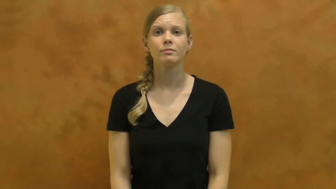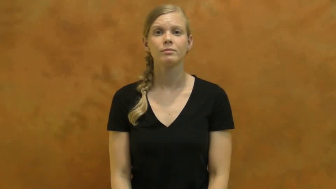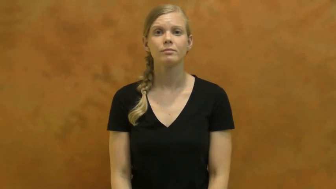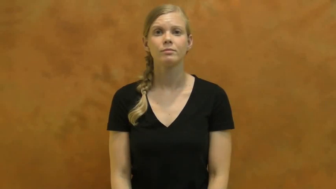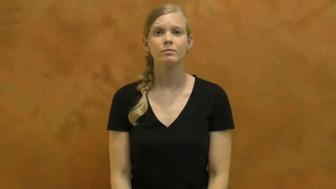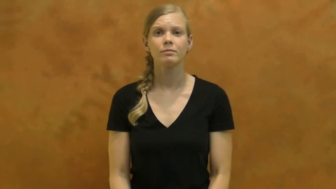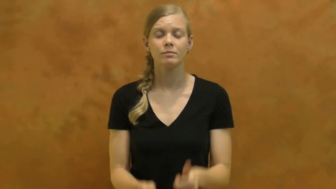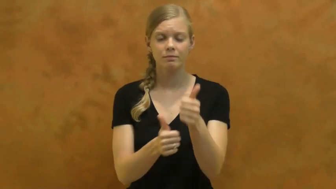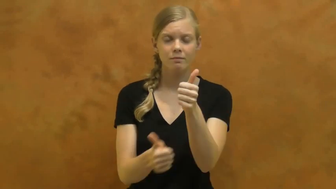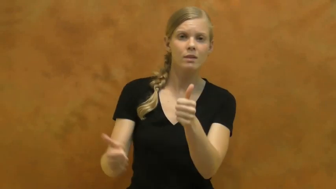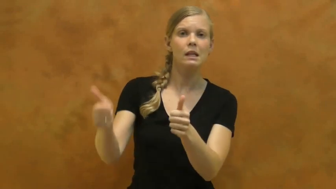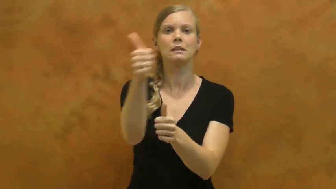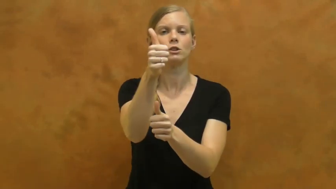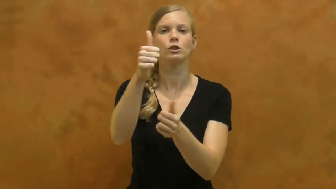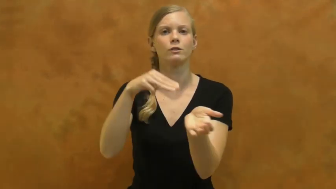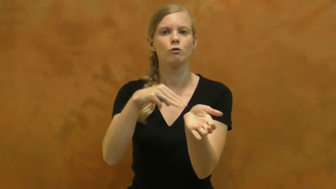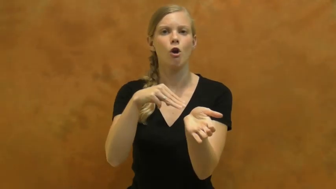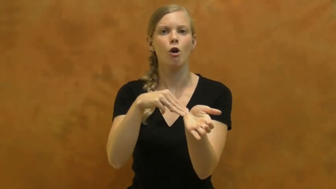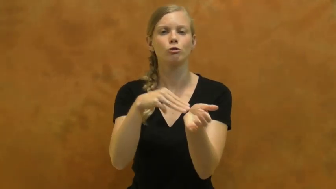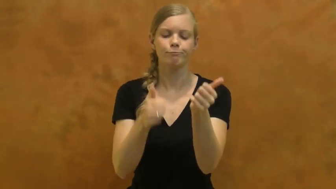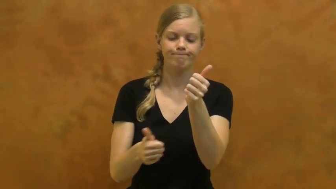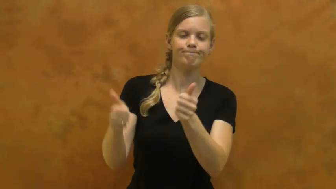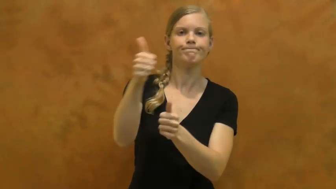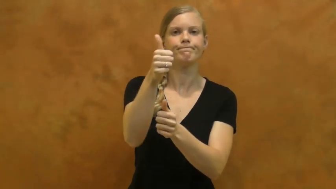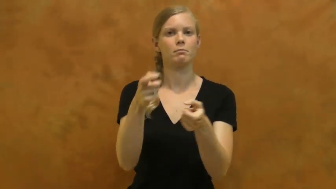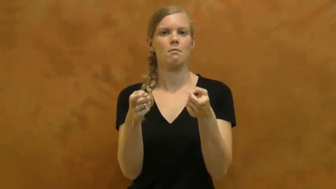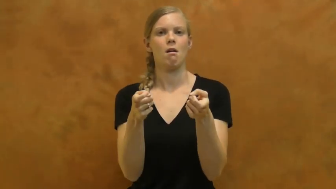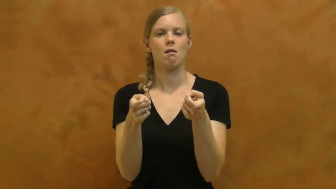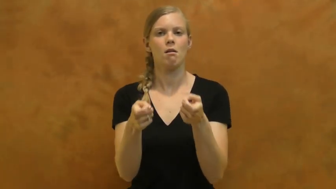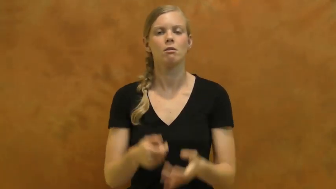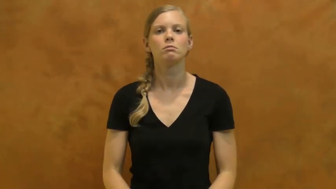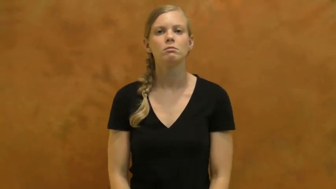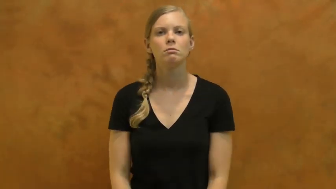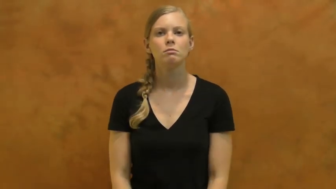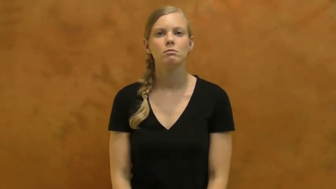chief physician